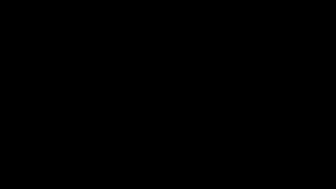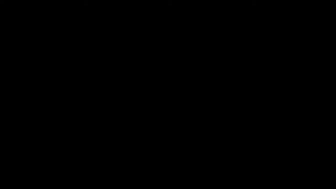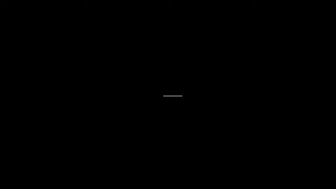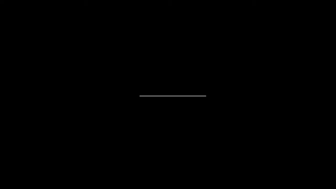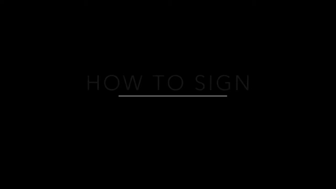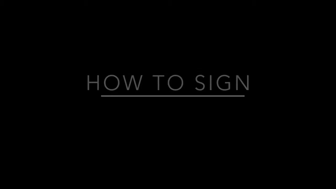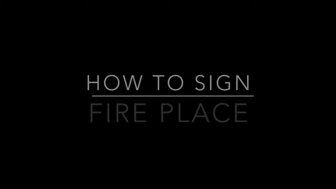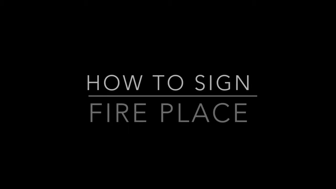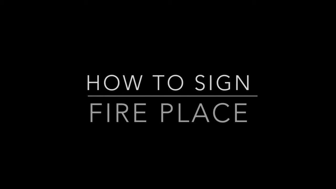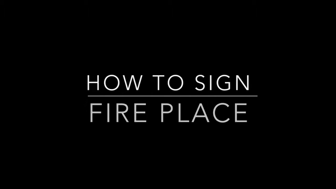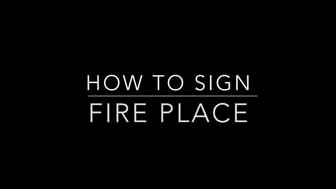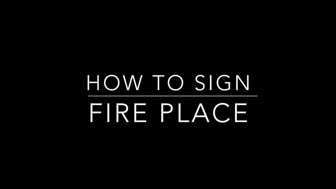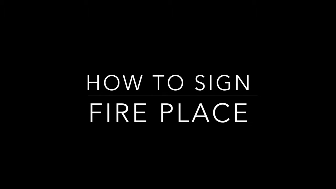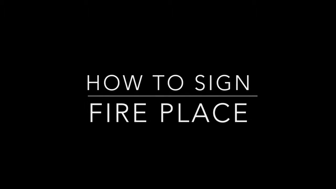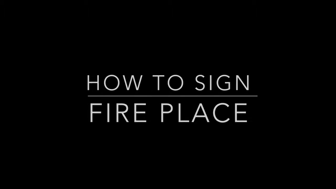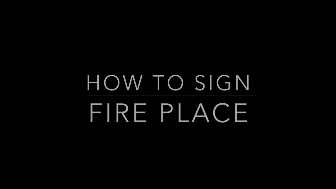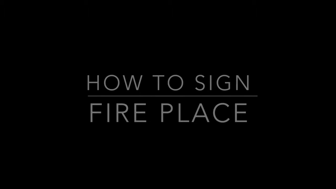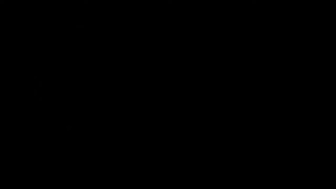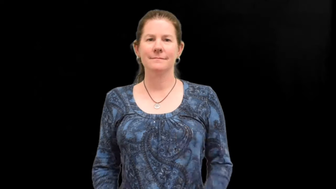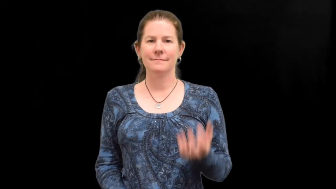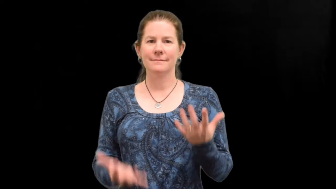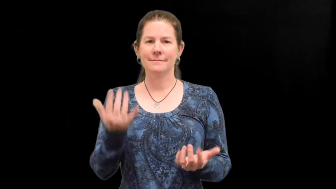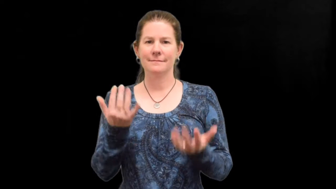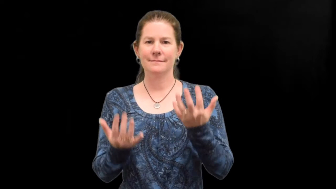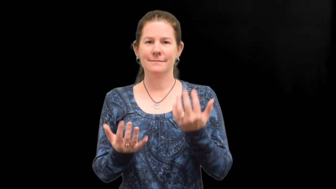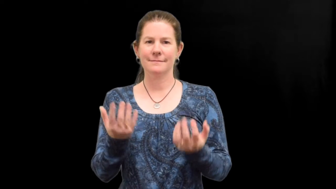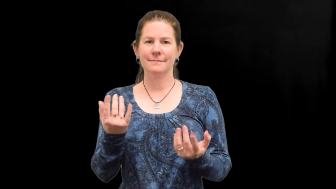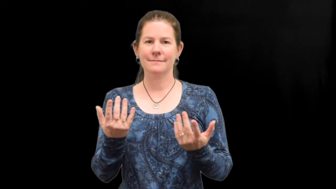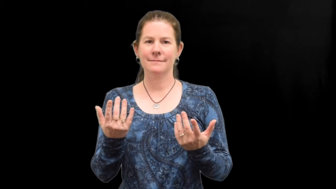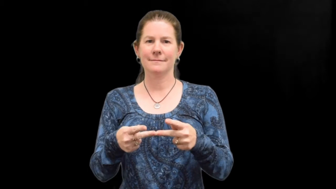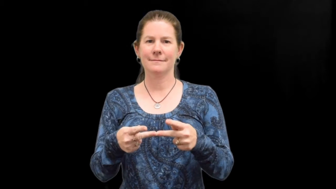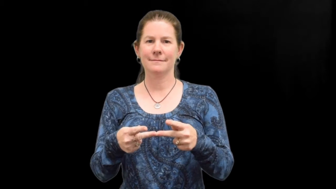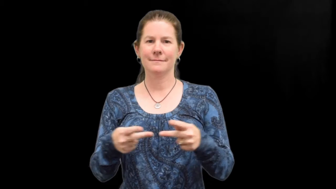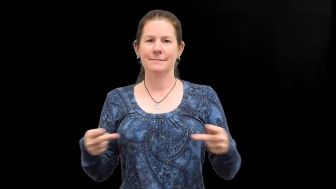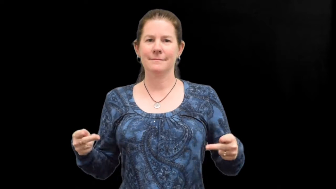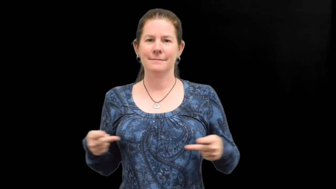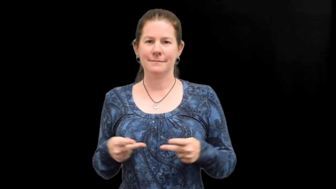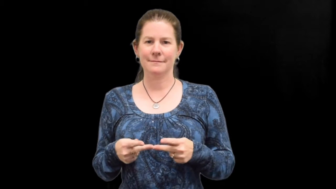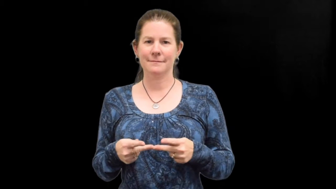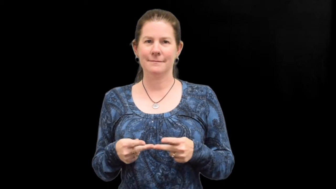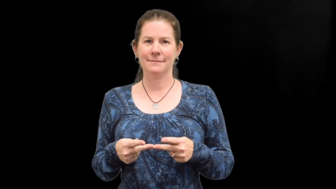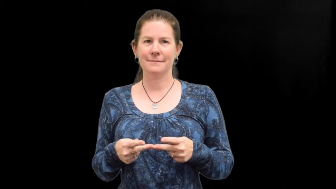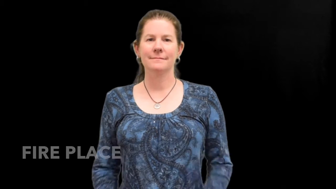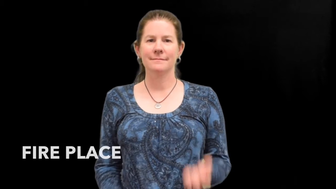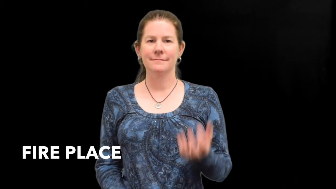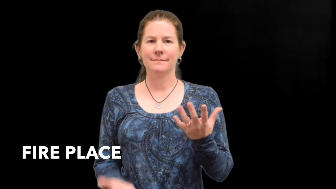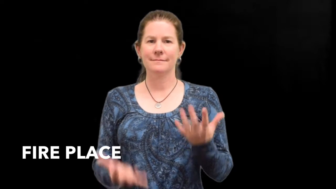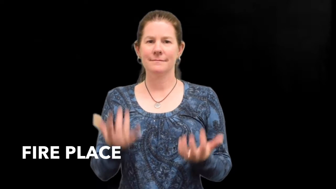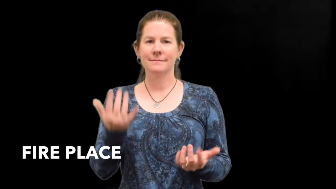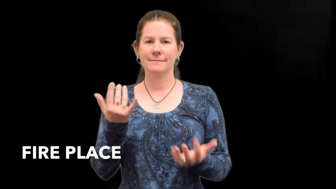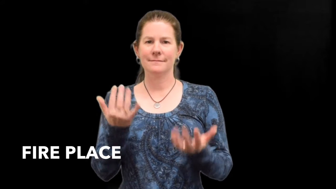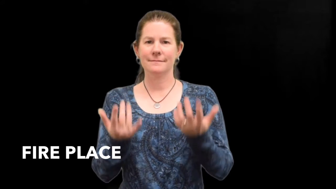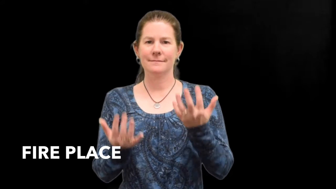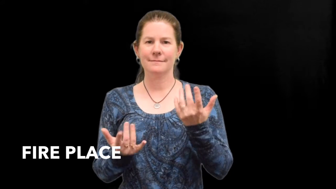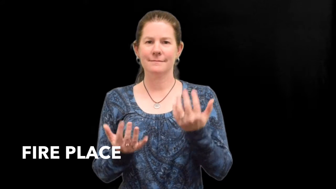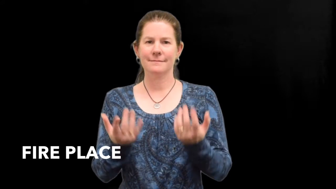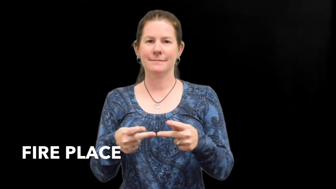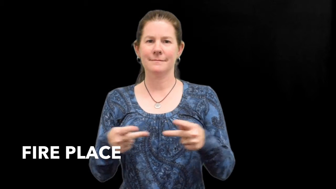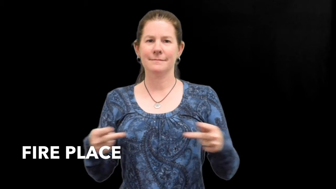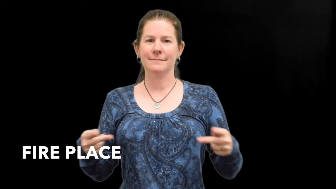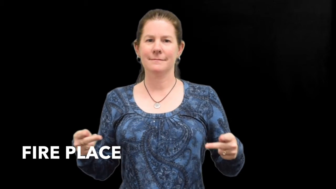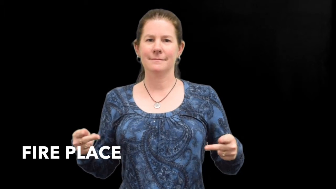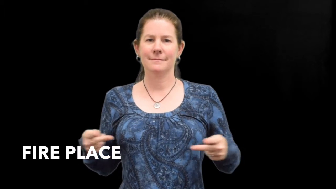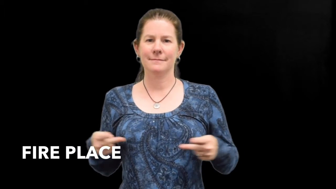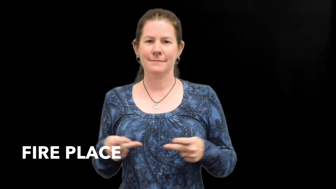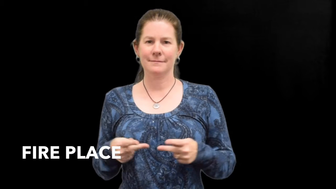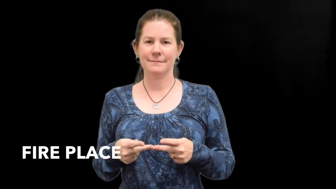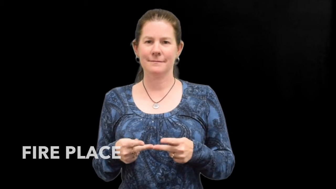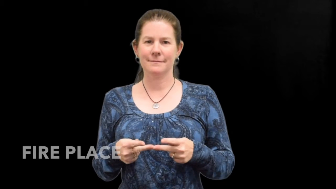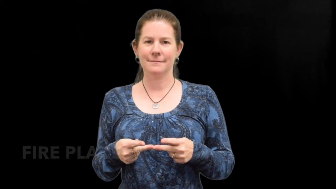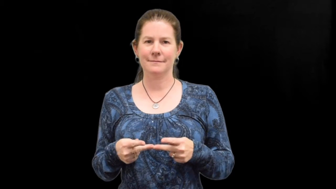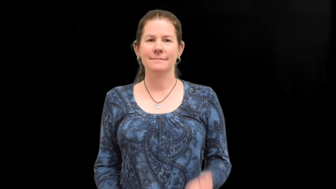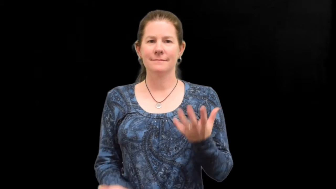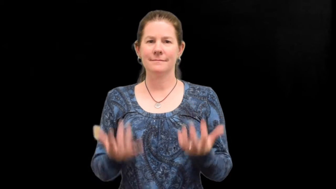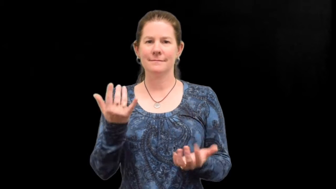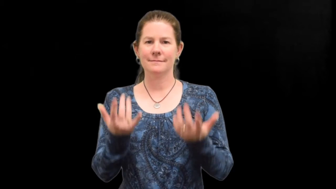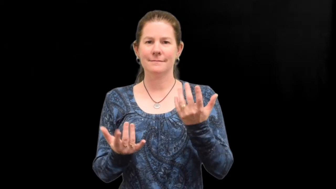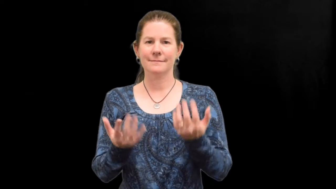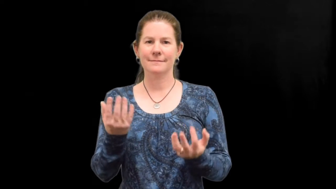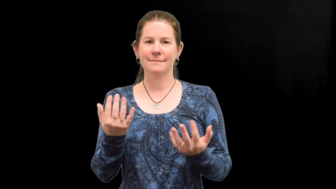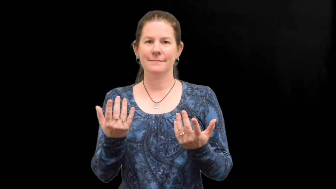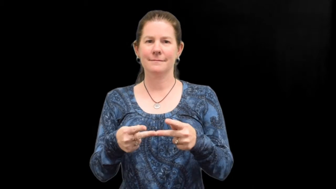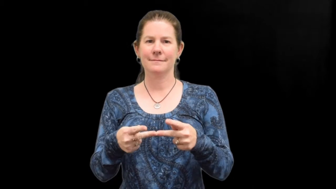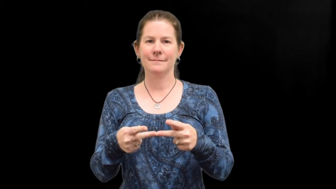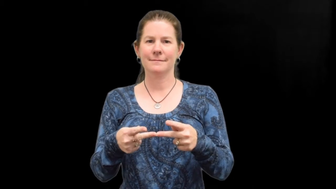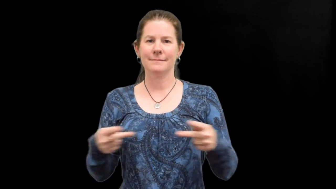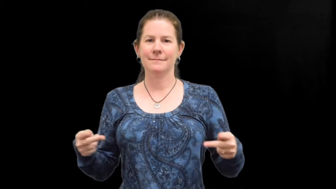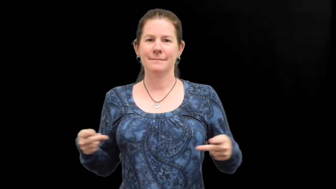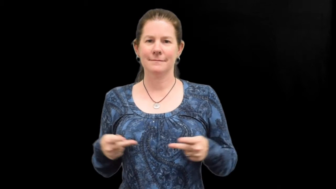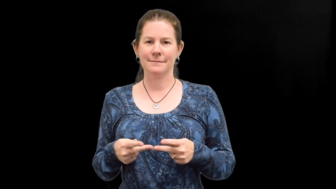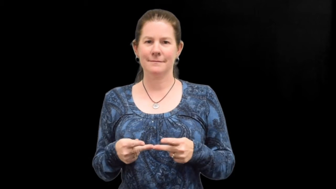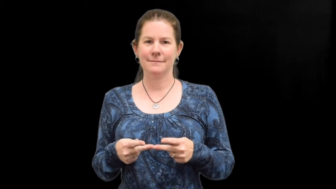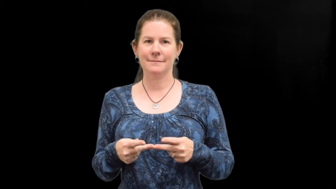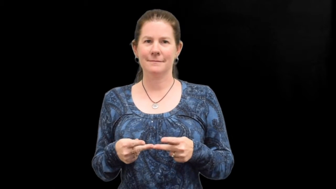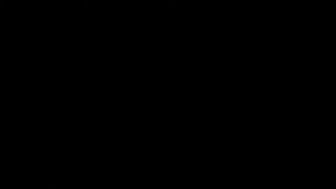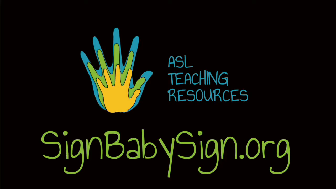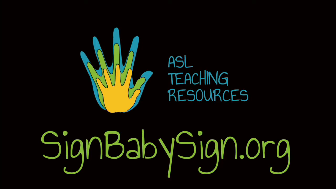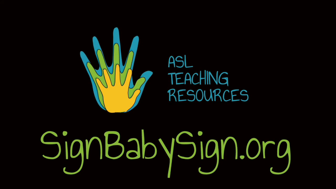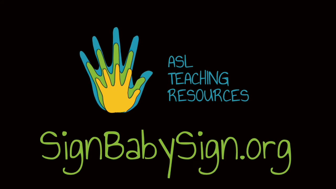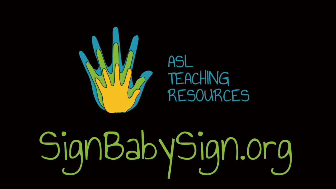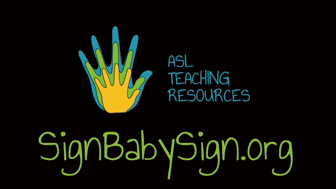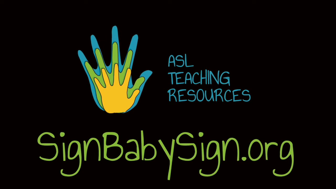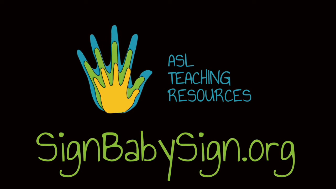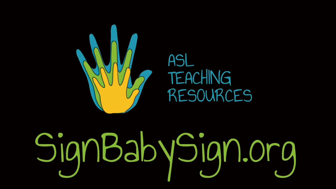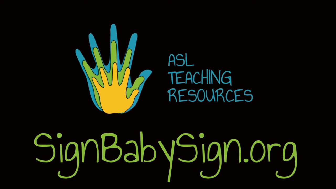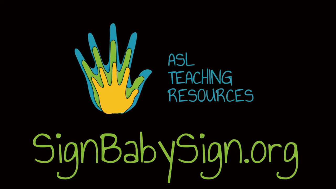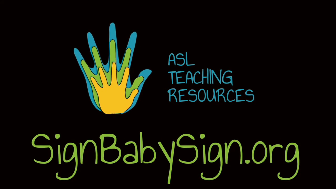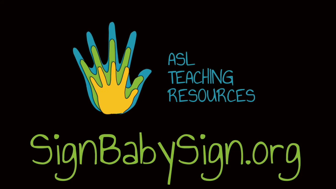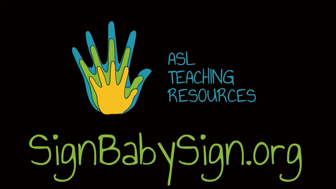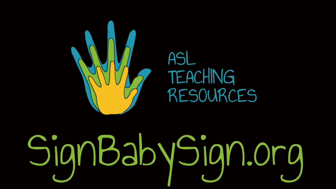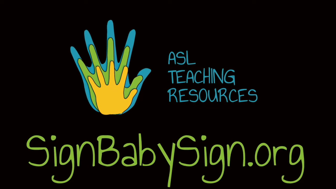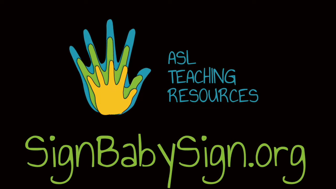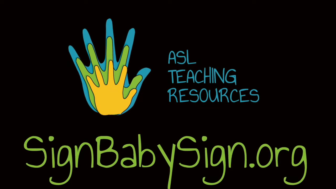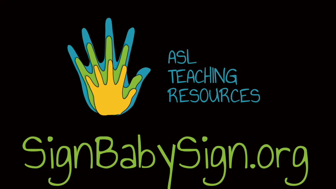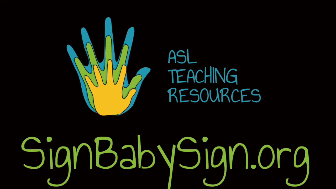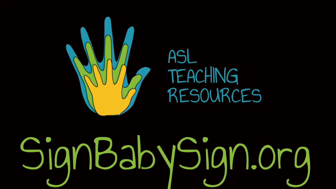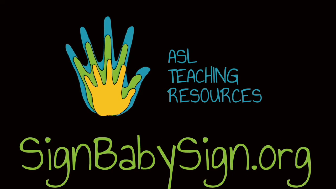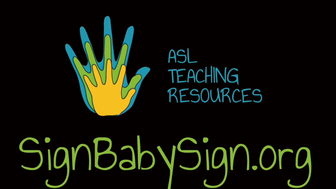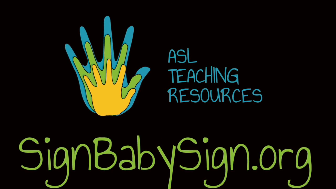Fireplace